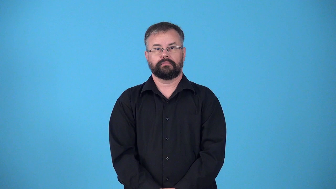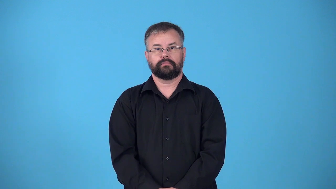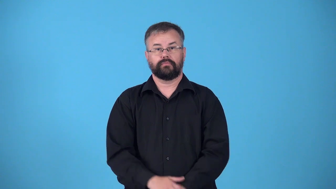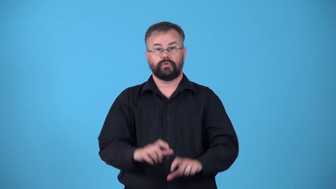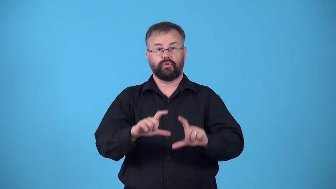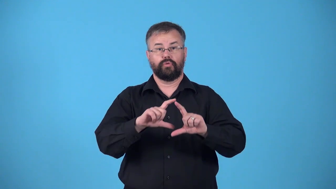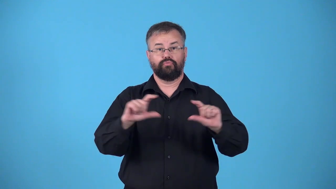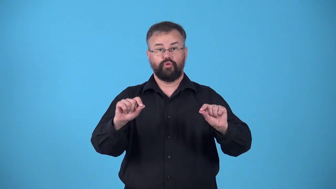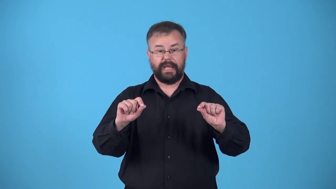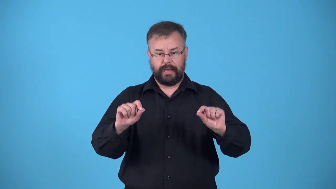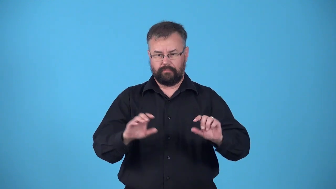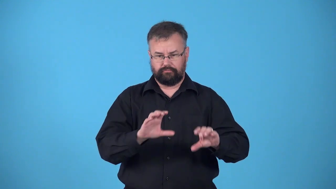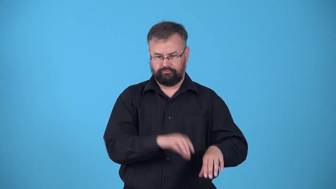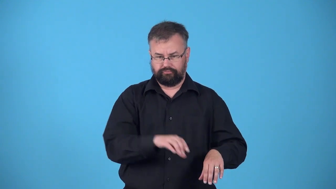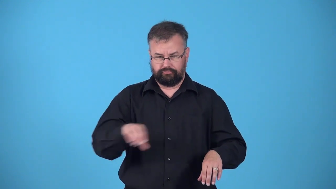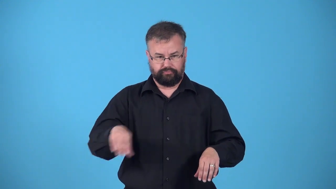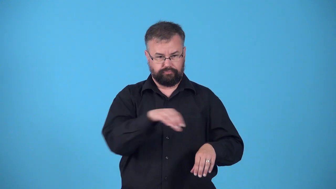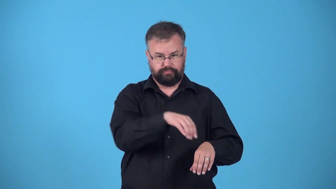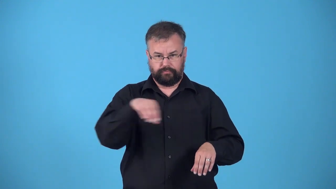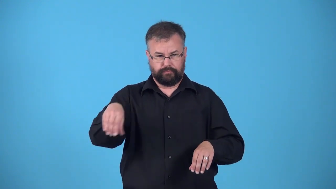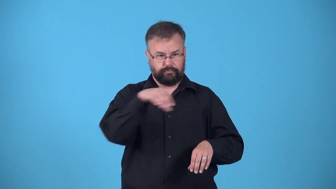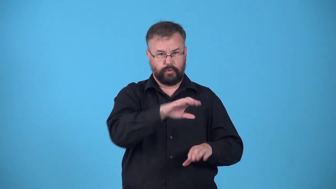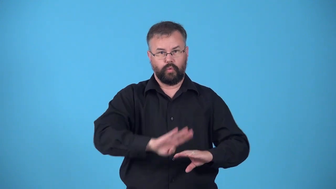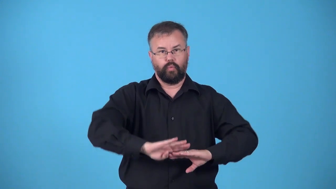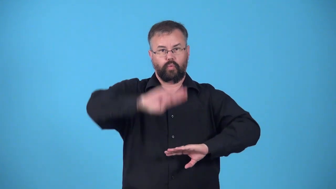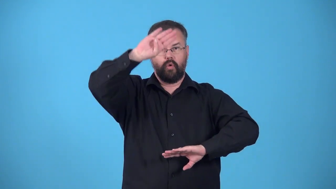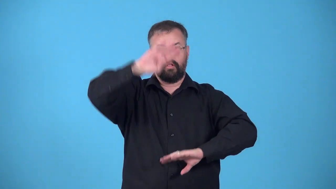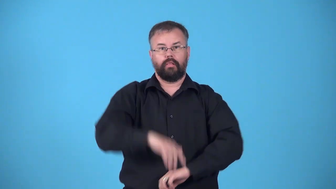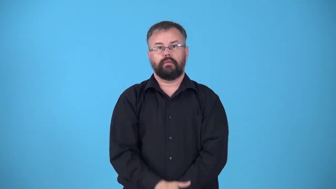masonry,brickwork